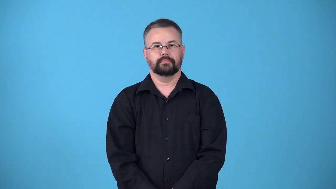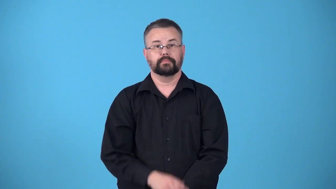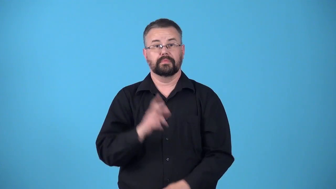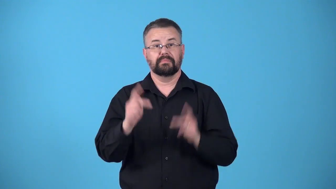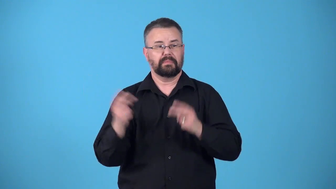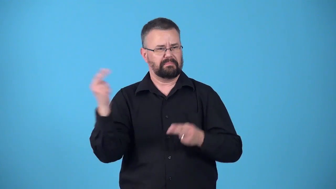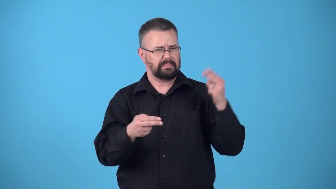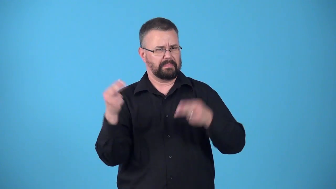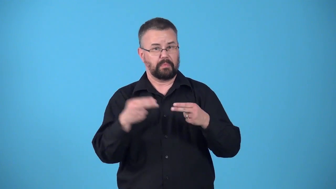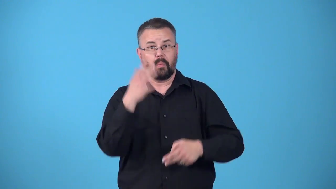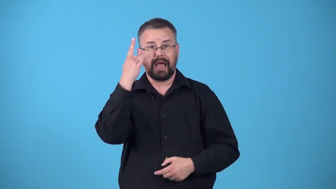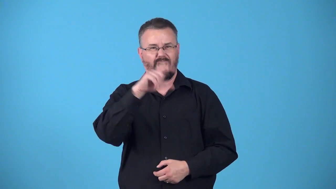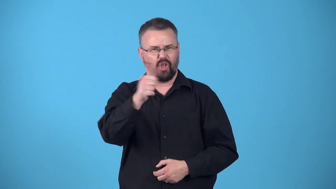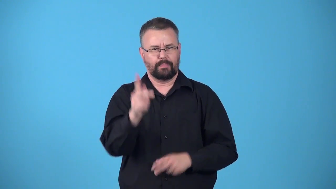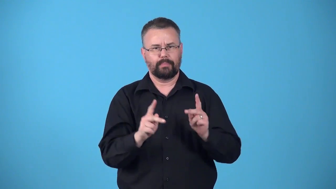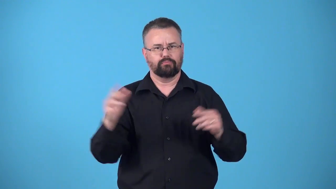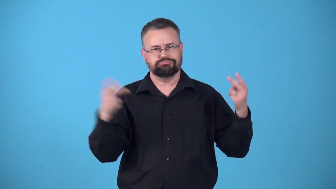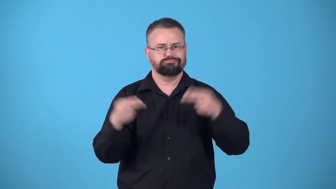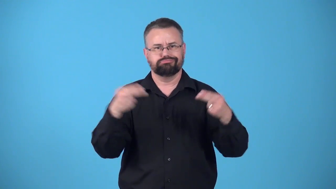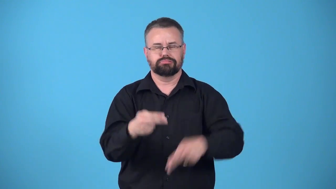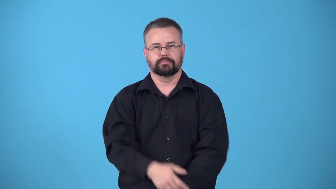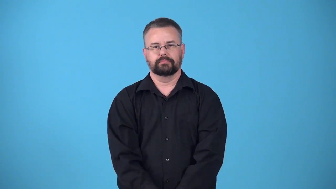climb,jump on the bandwagon